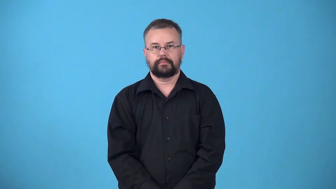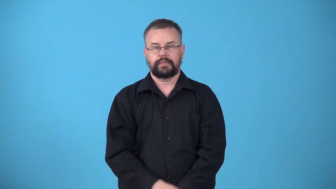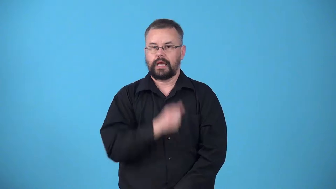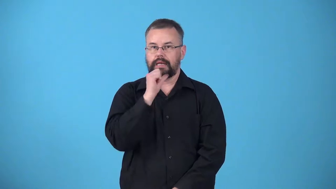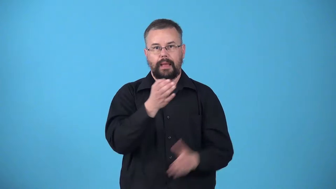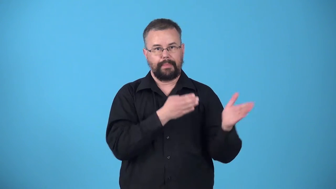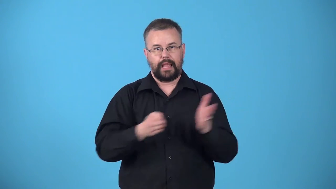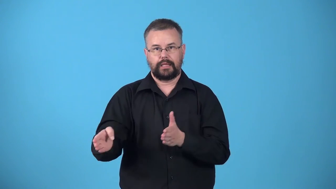unplanned